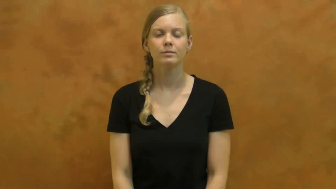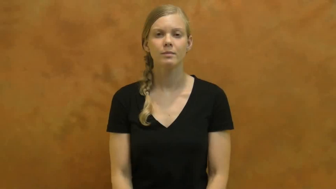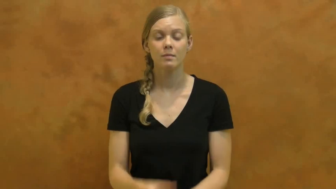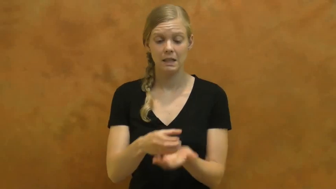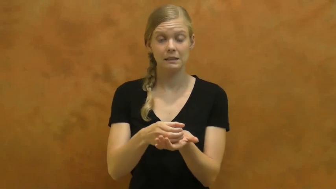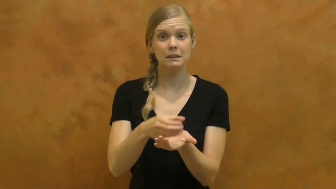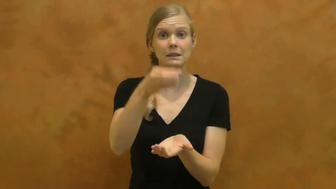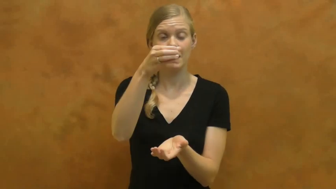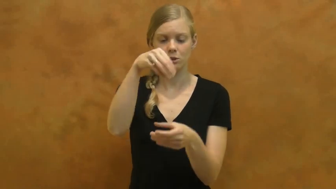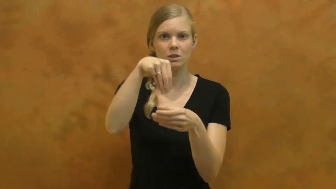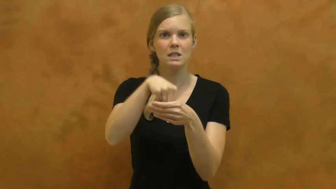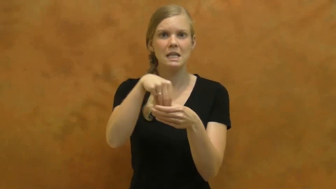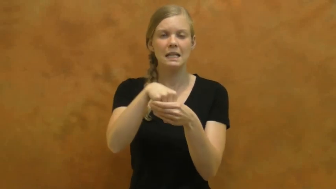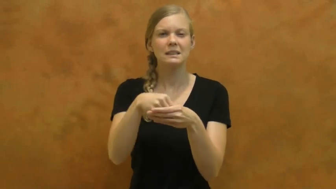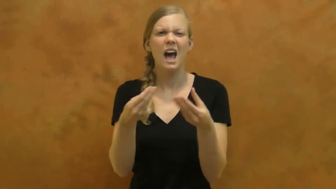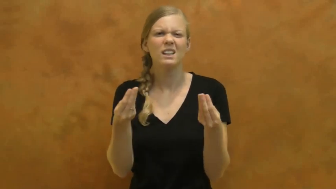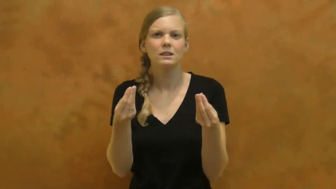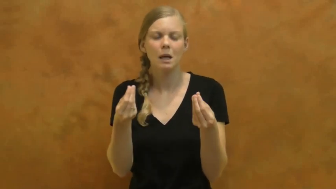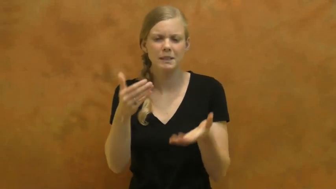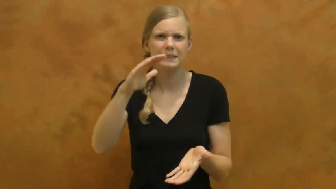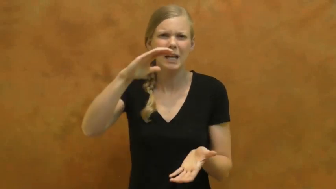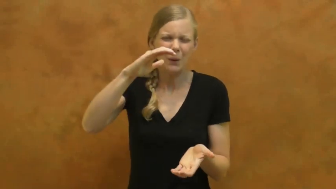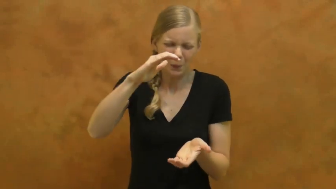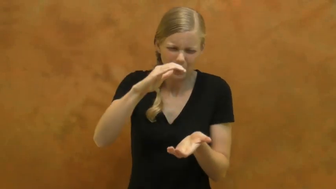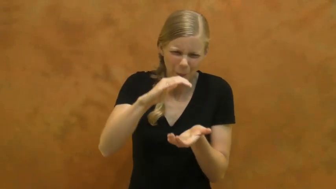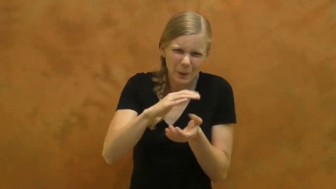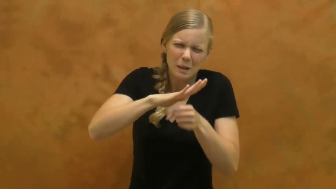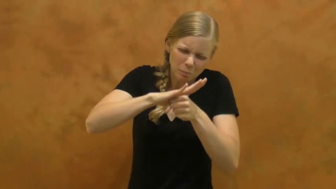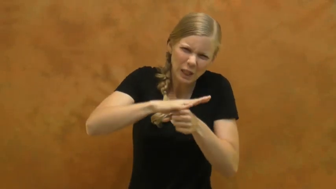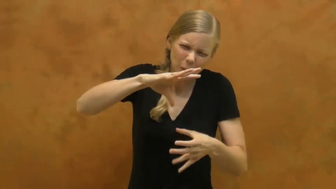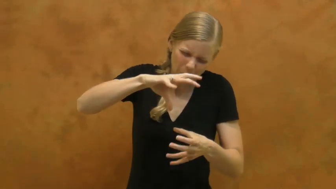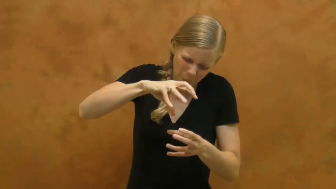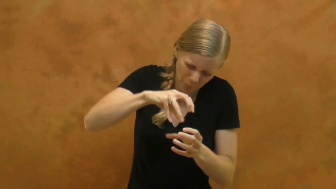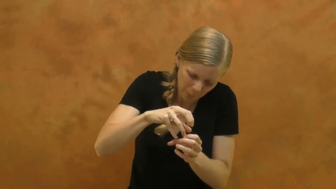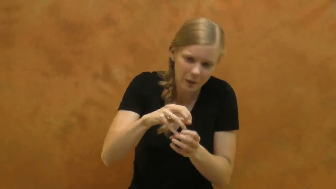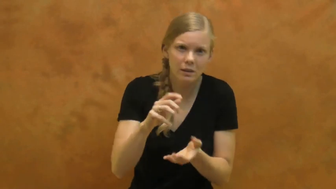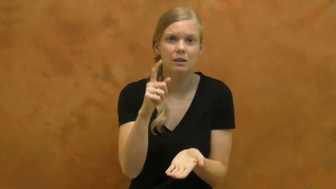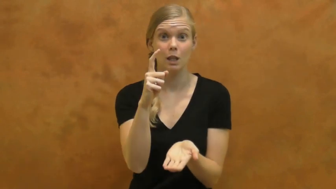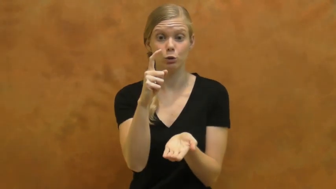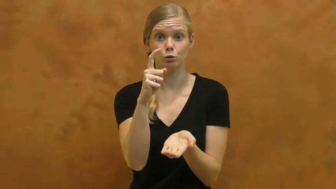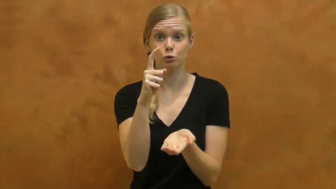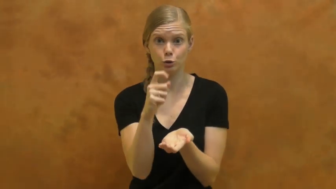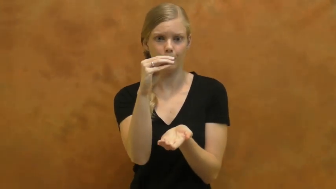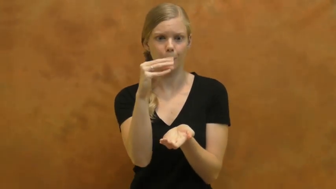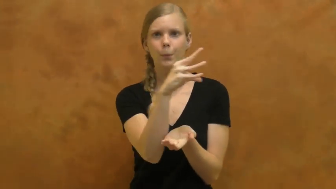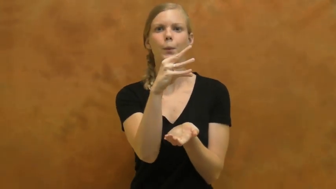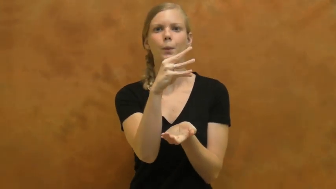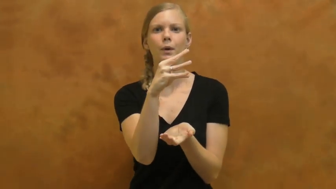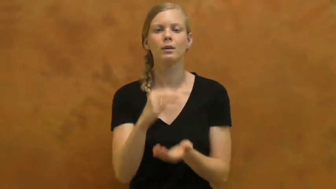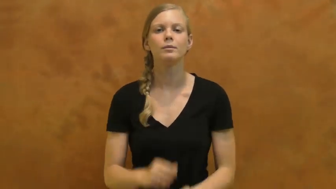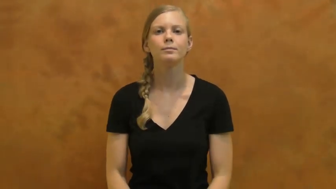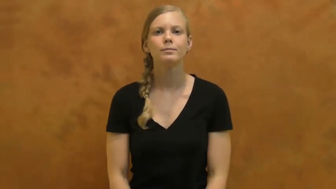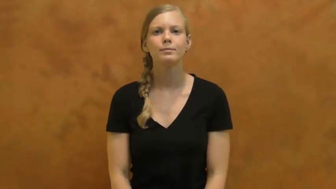aerosol